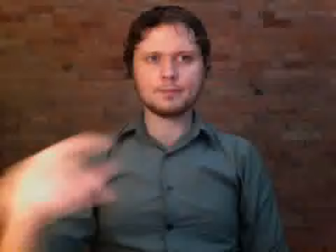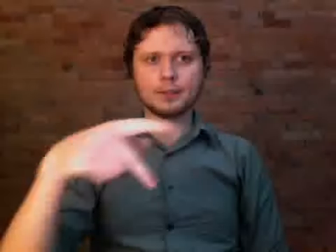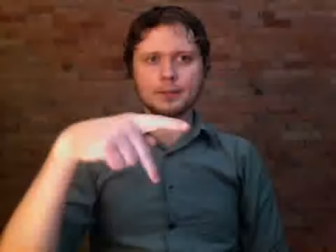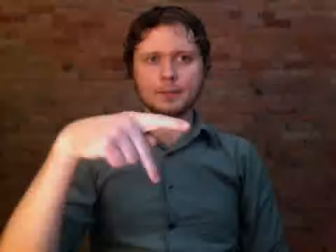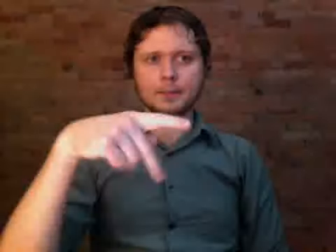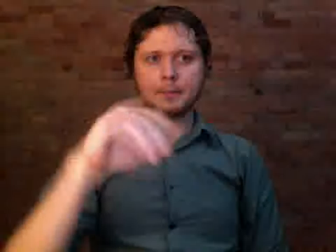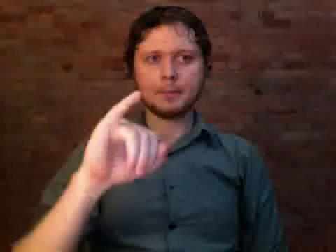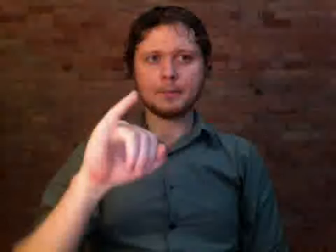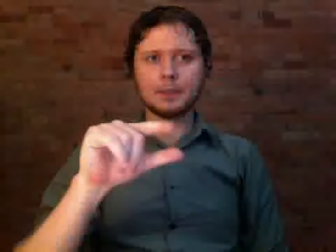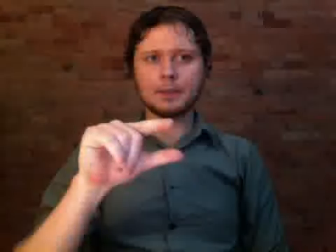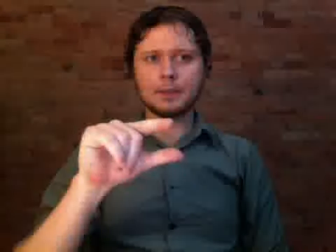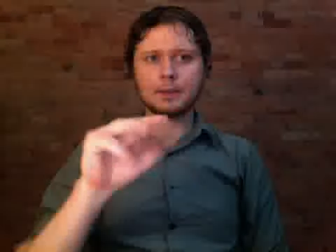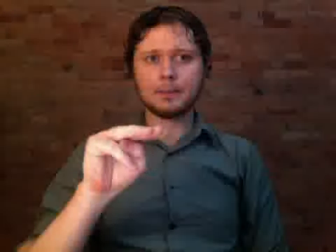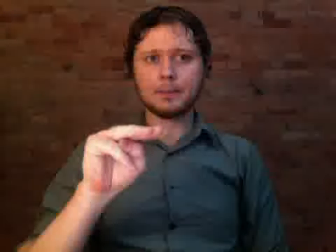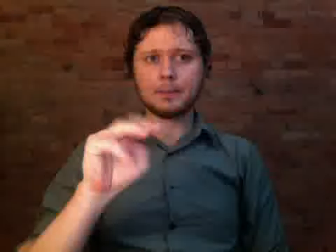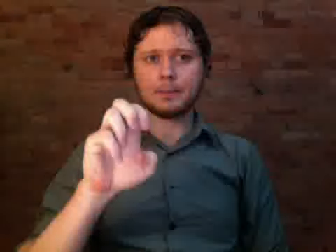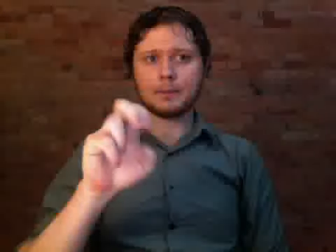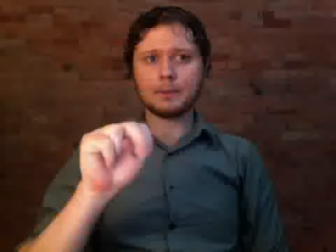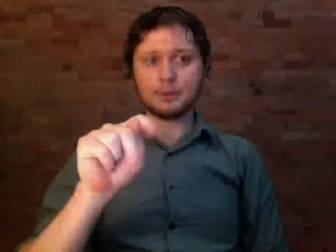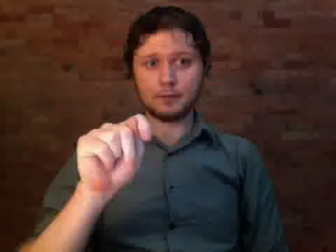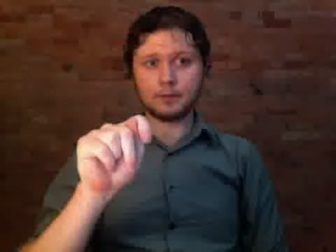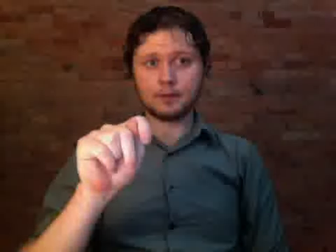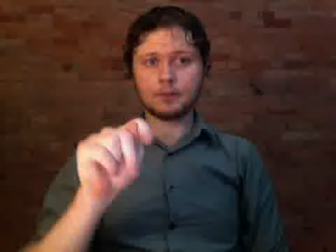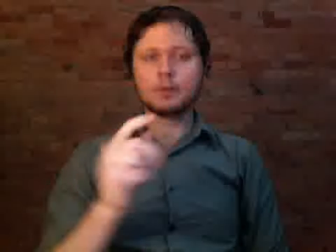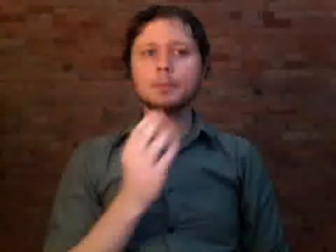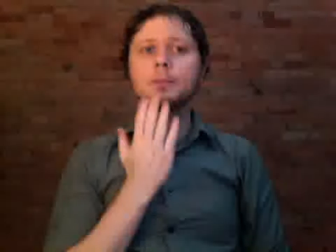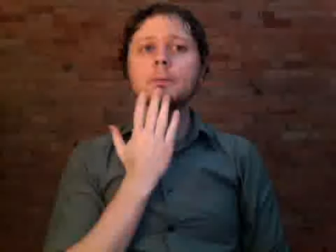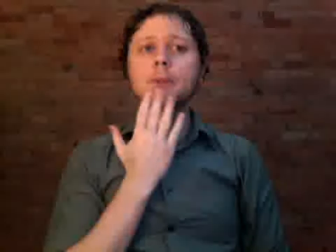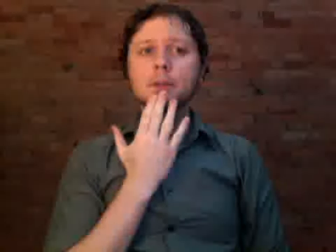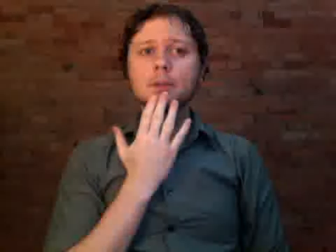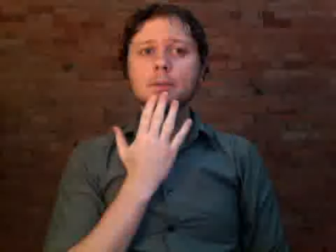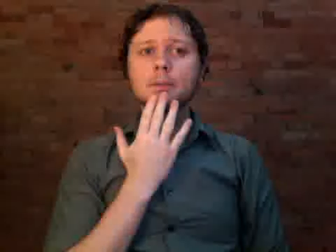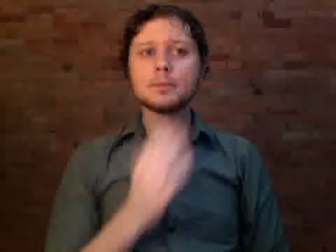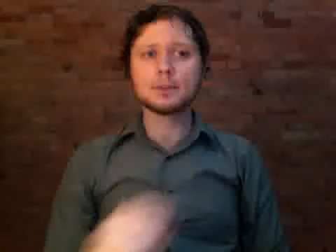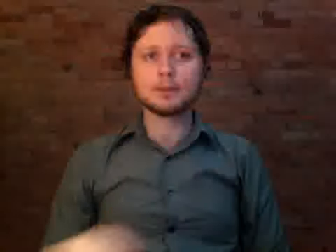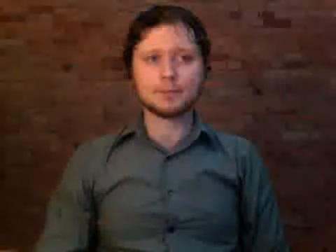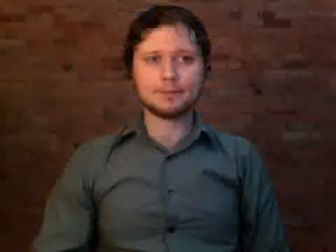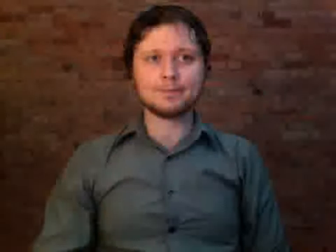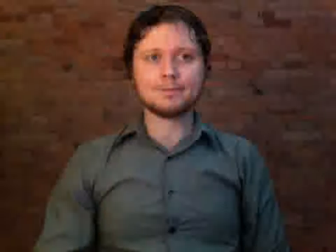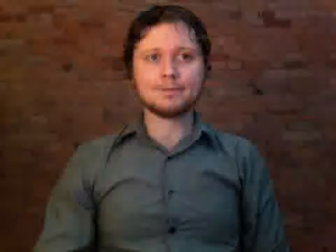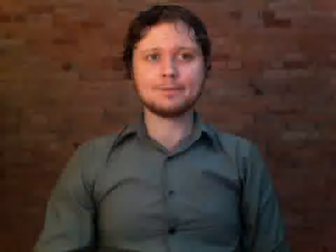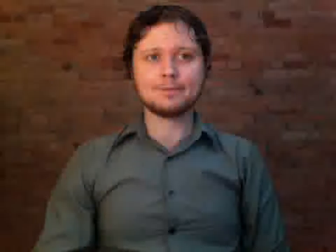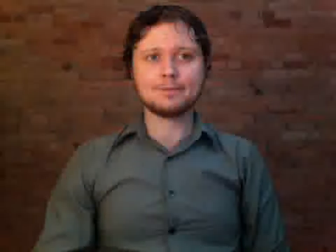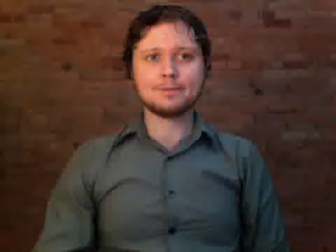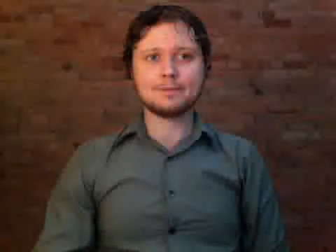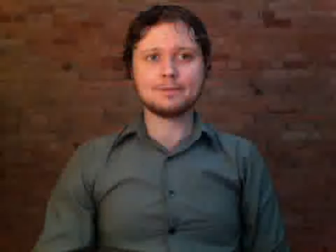Pigment